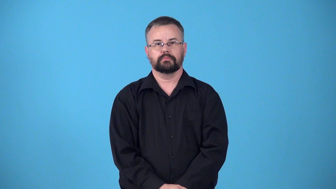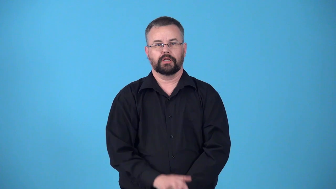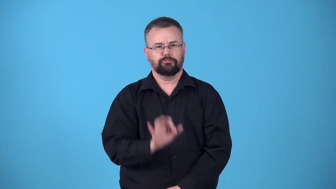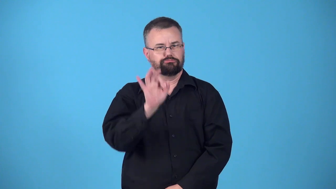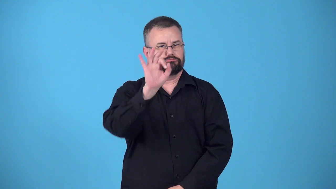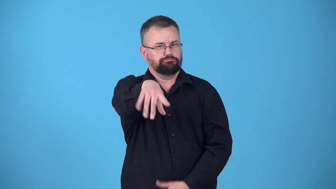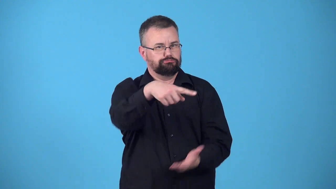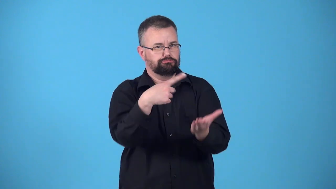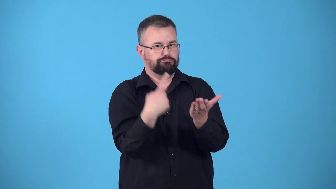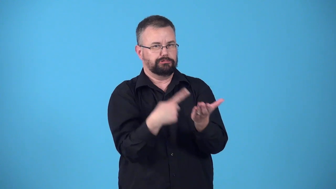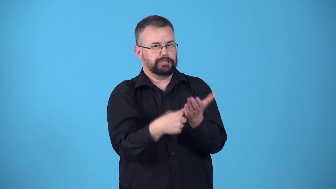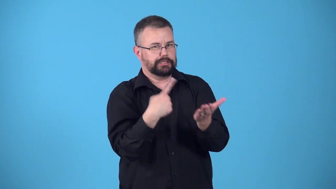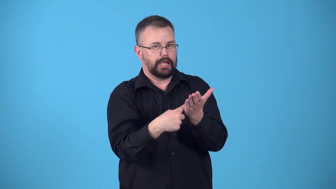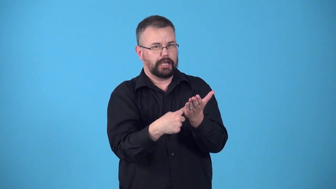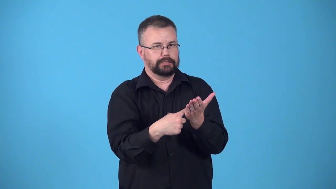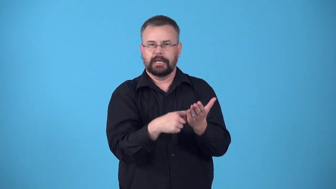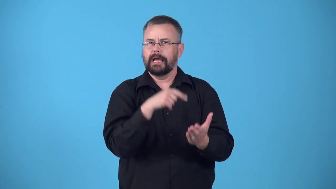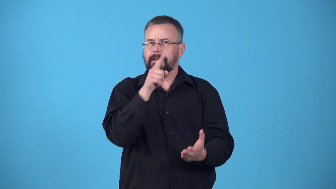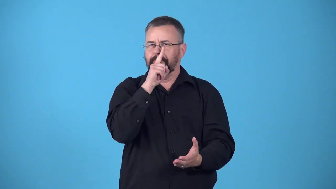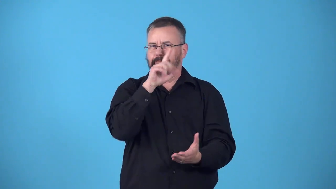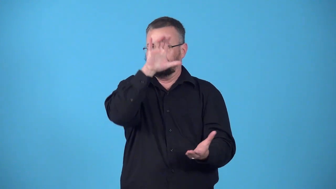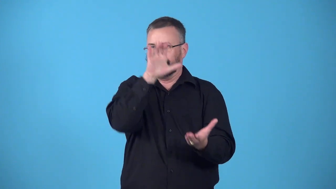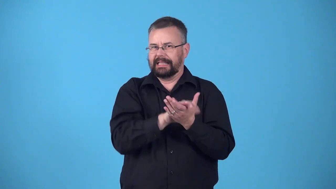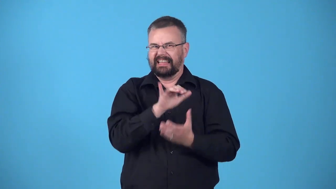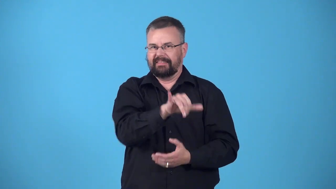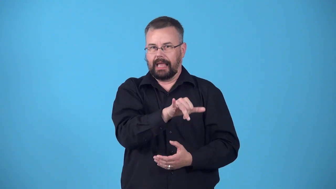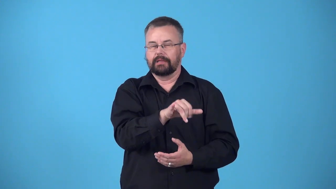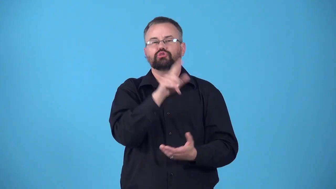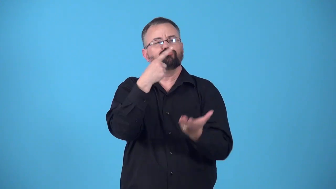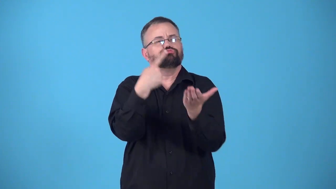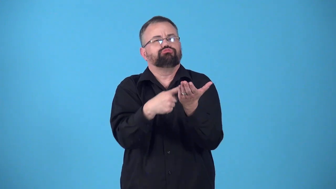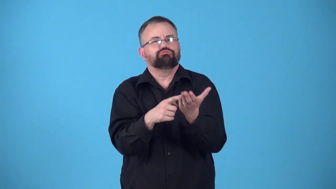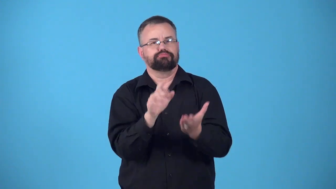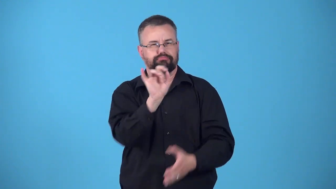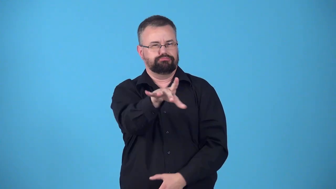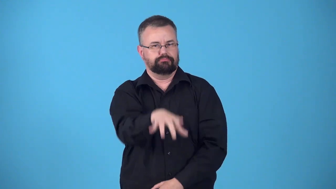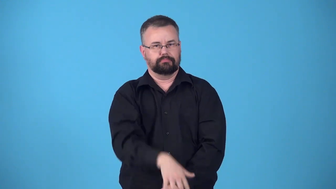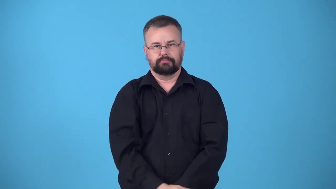devil's advocate